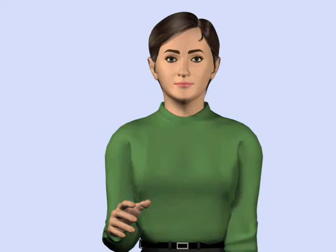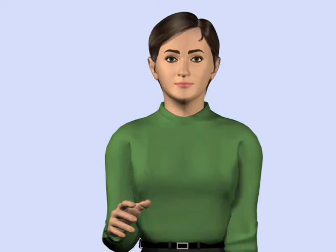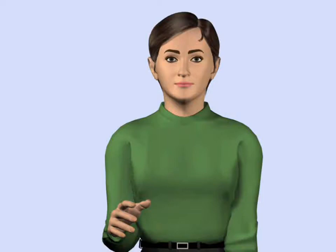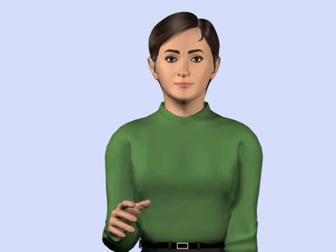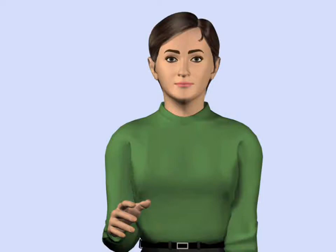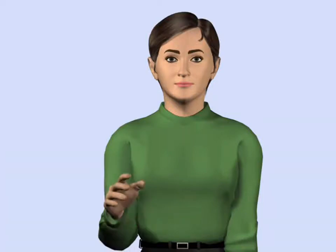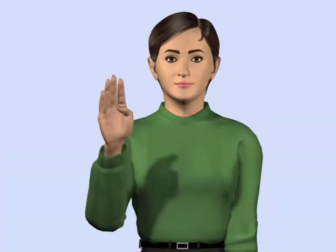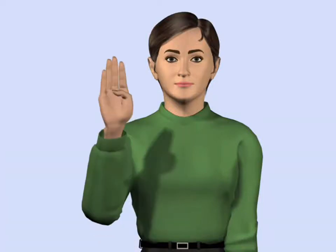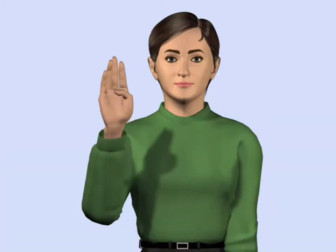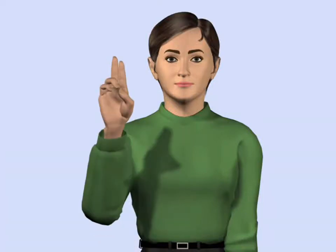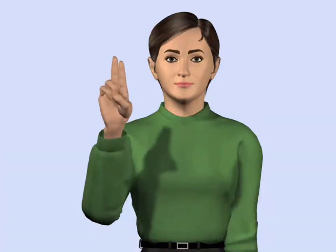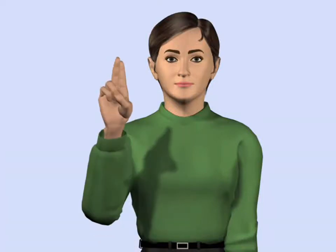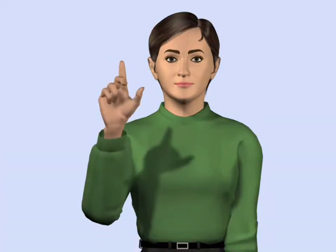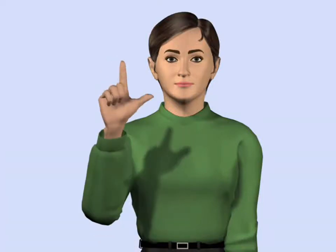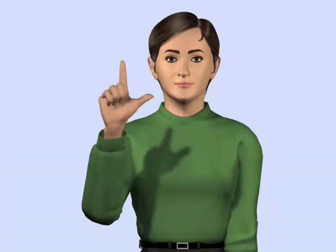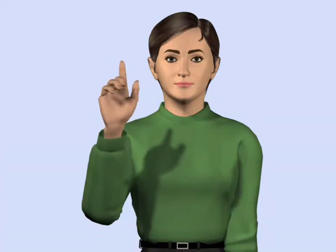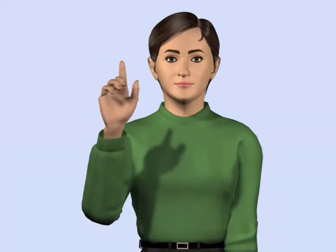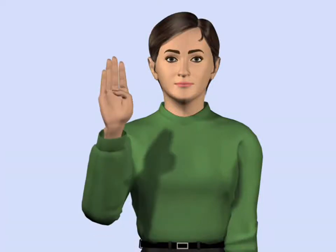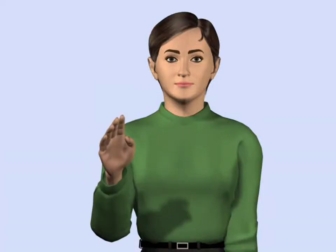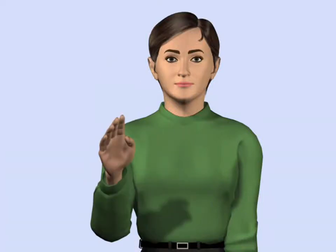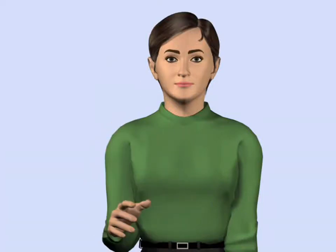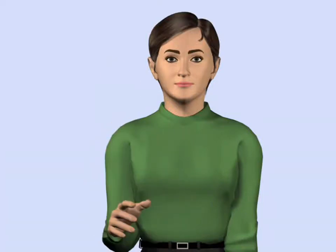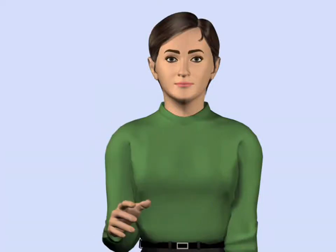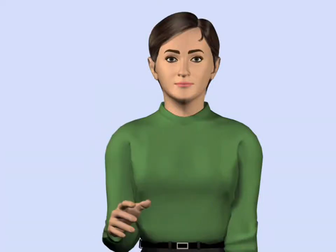bulb